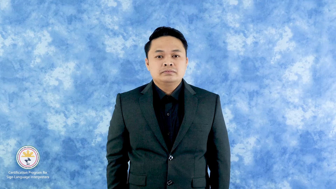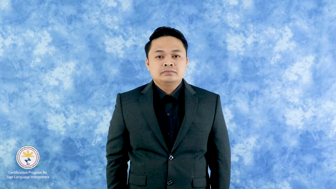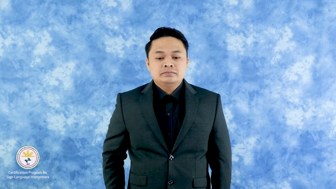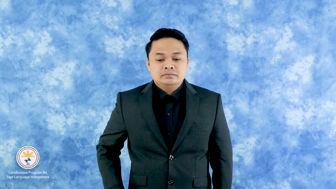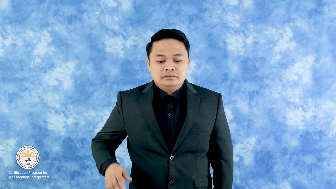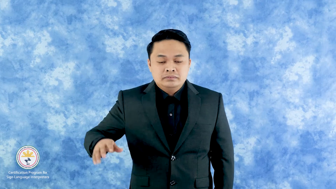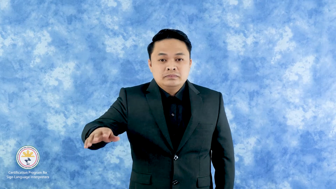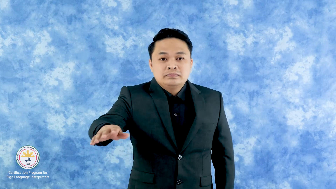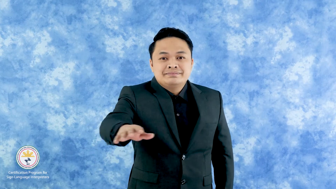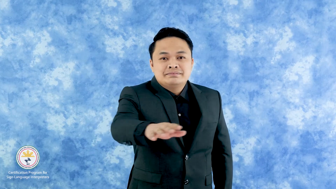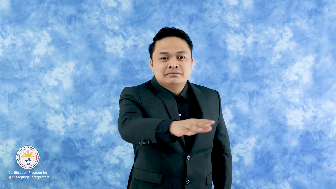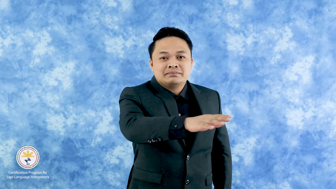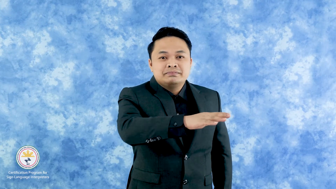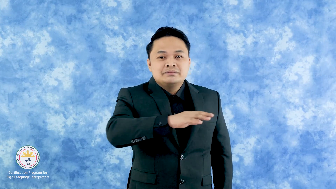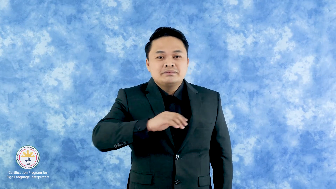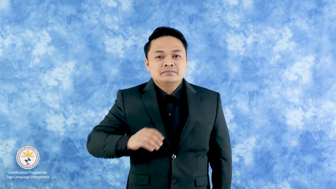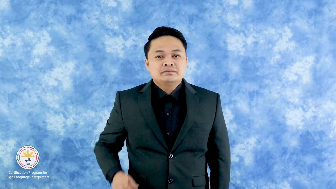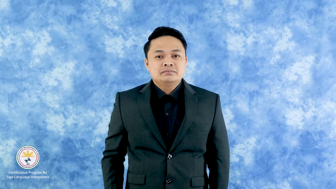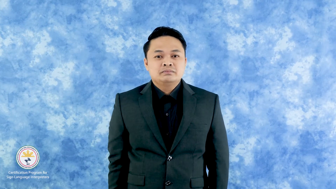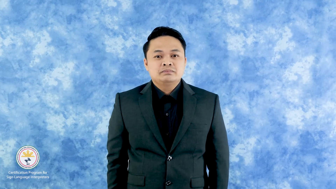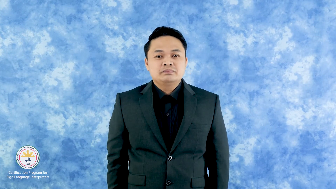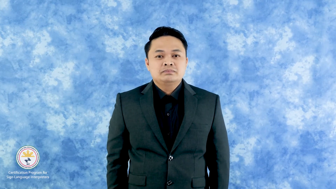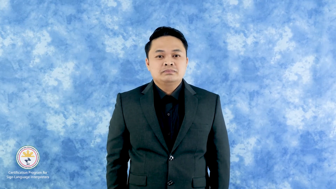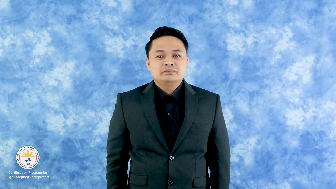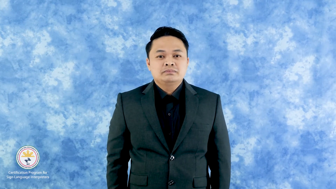Land